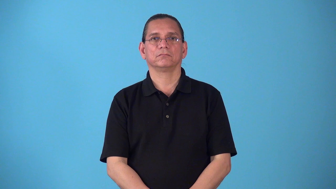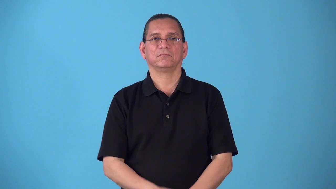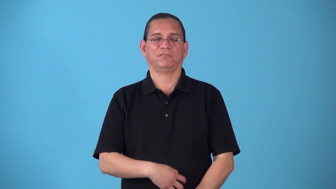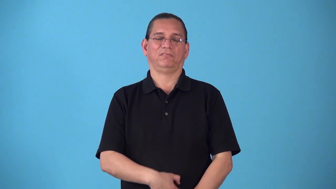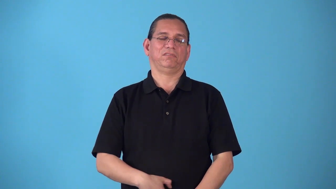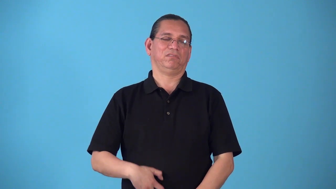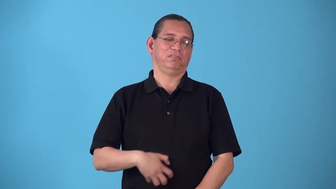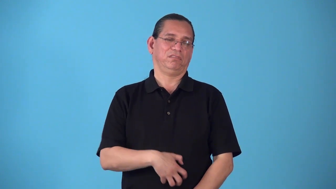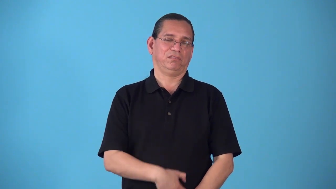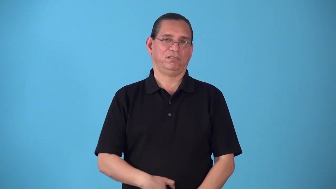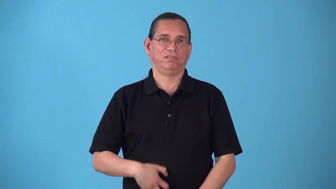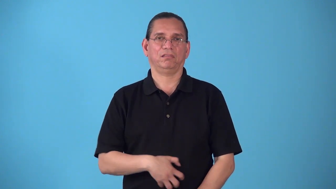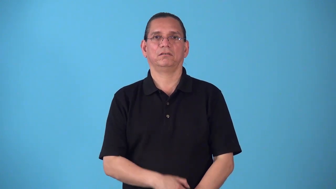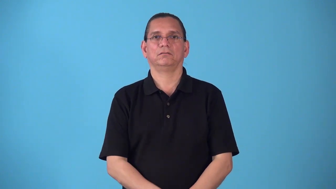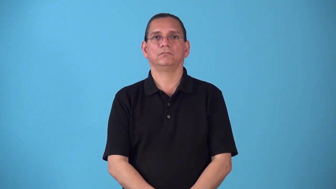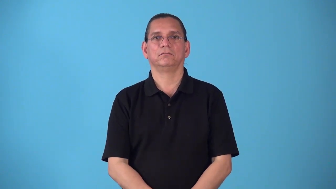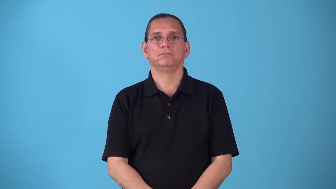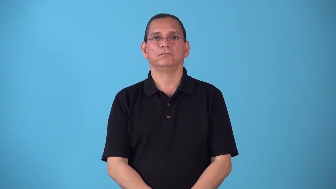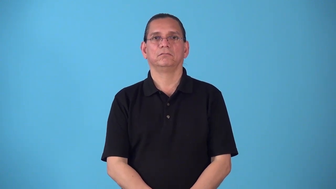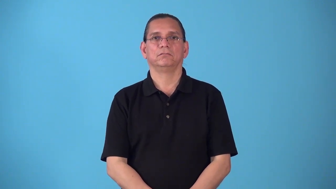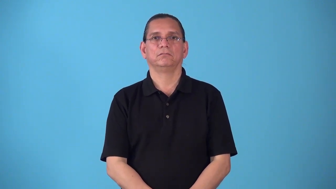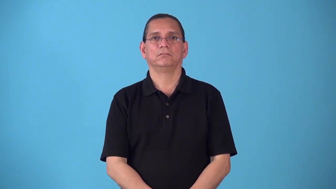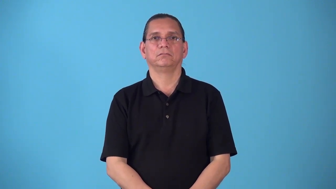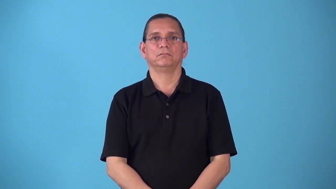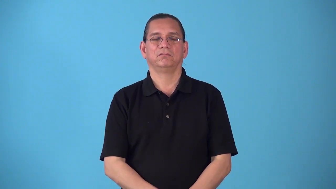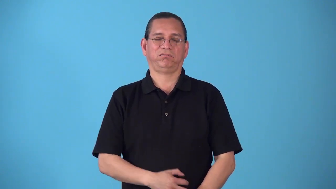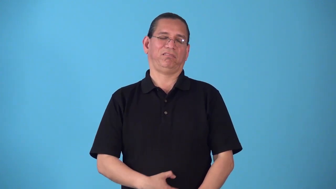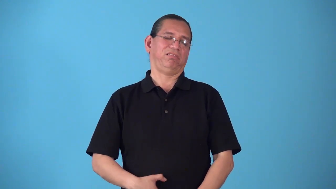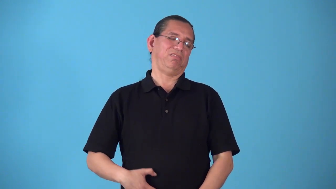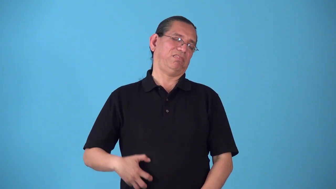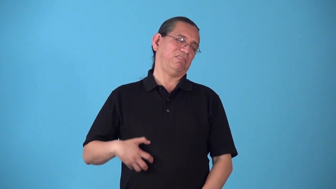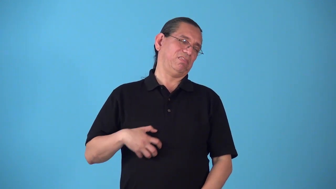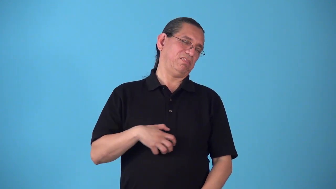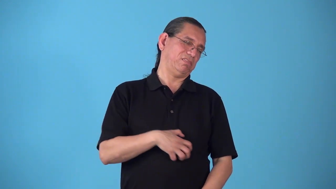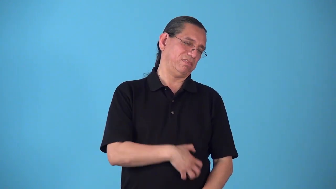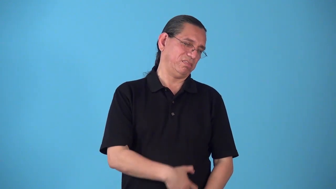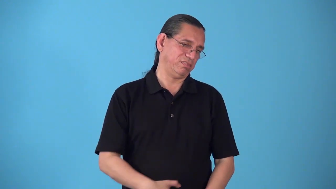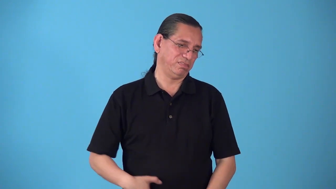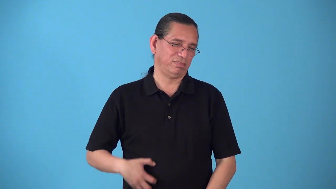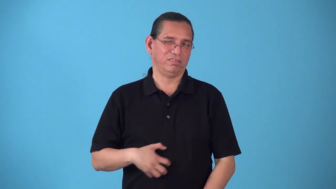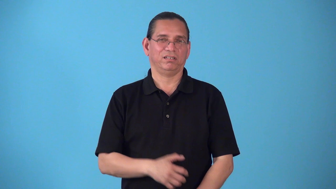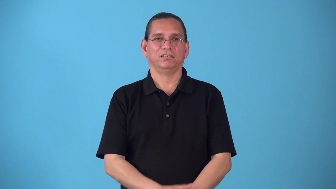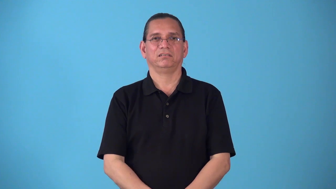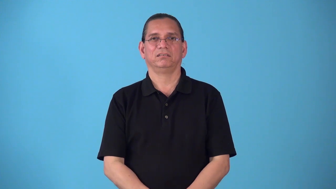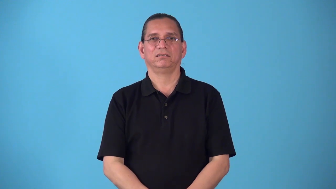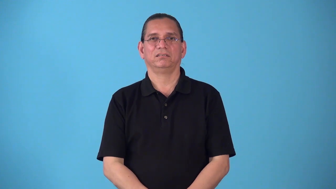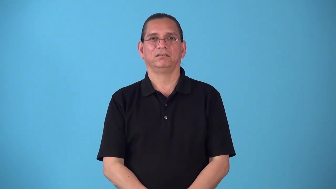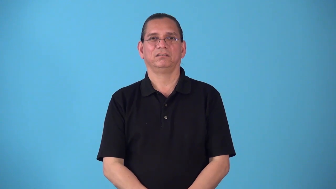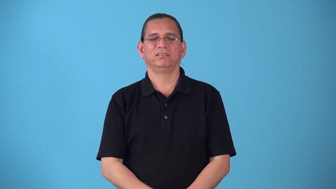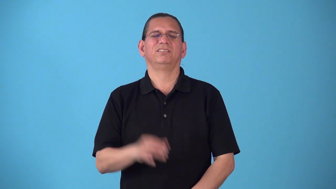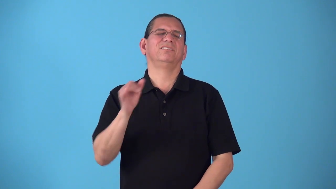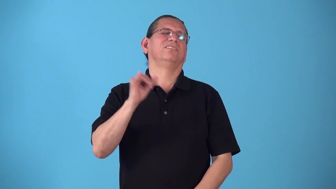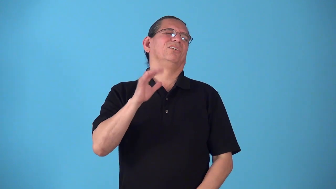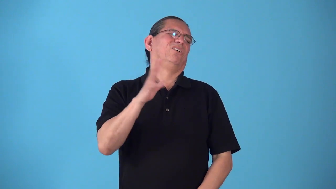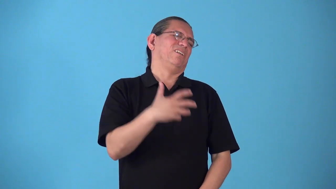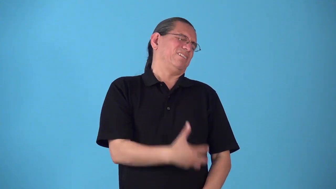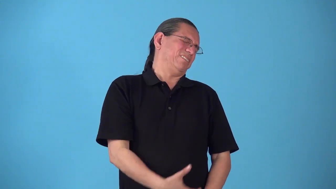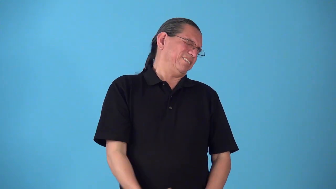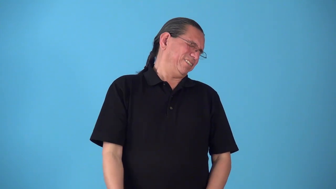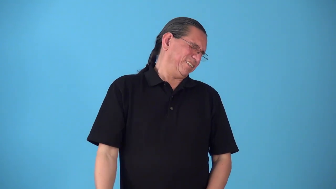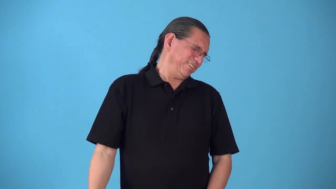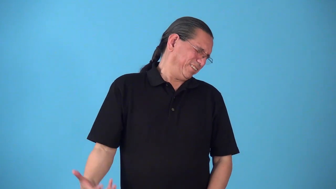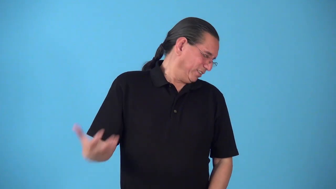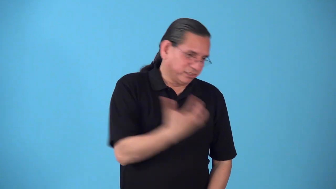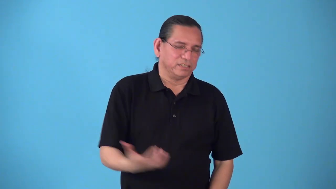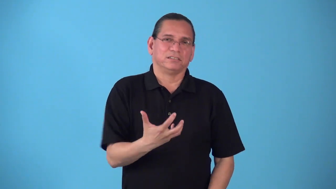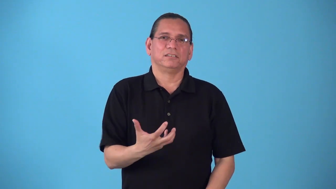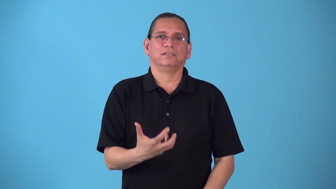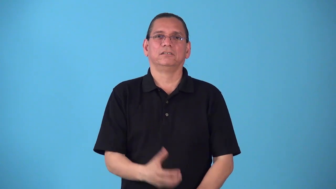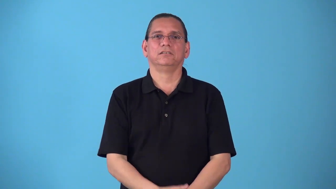nauseous,more nauseous,really nauseous